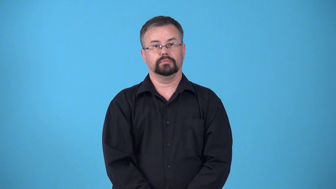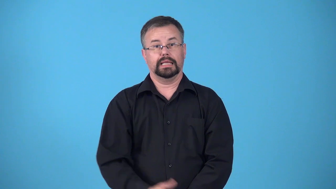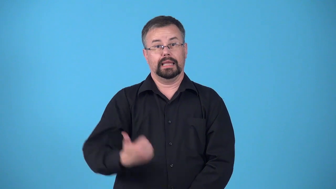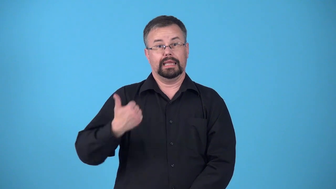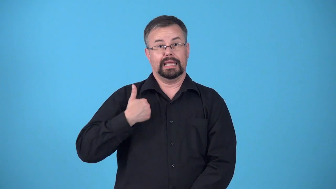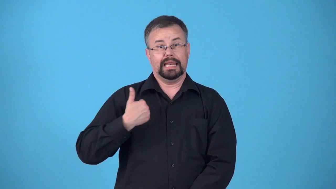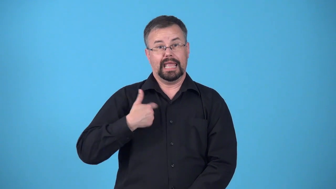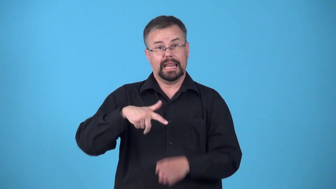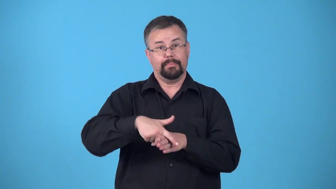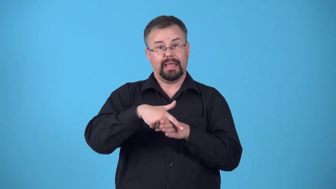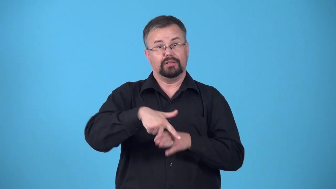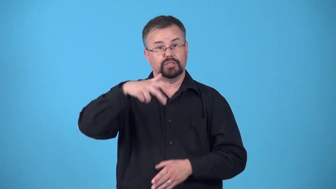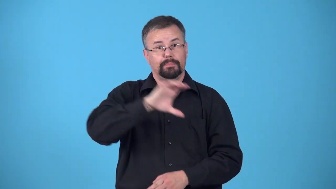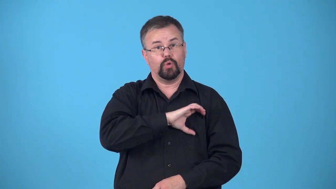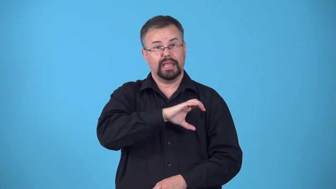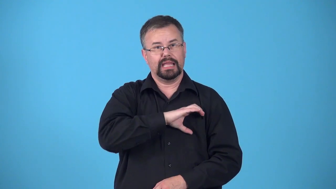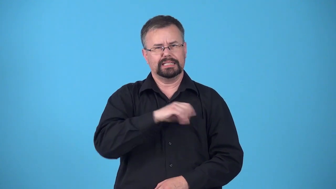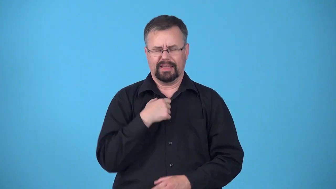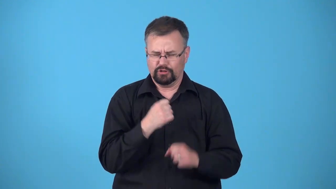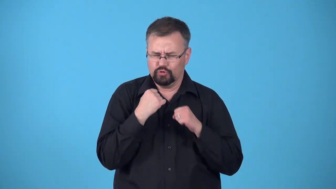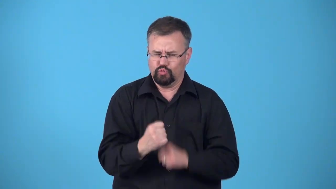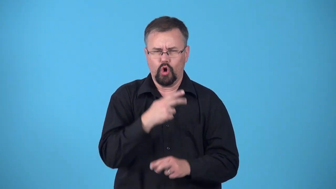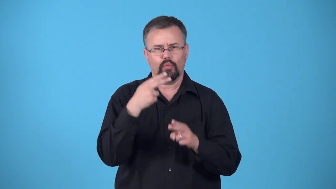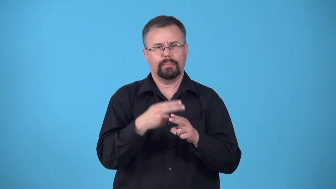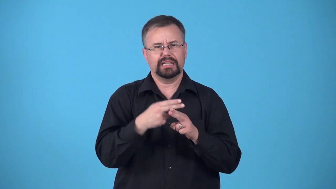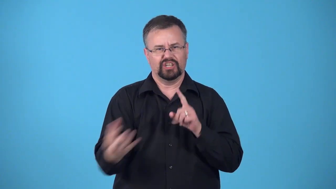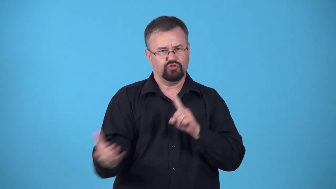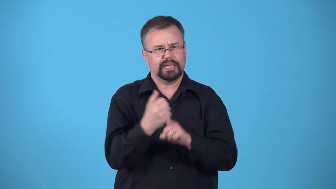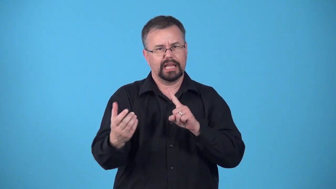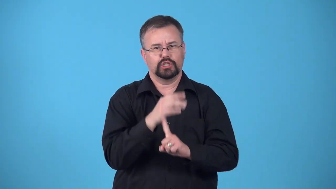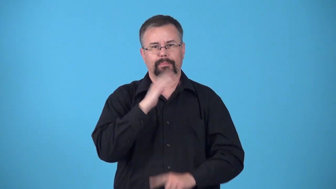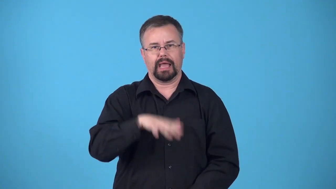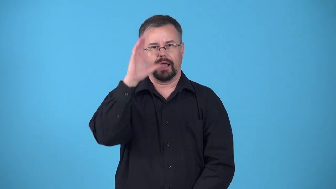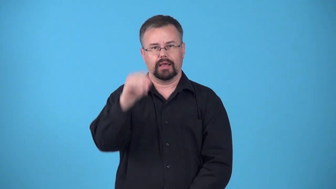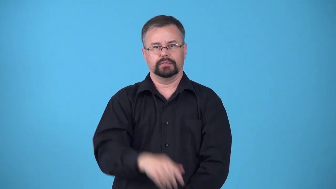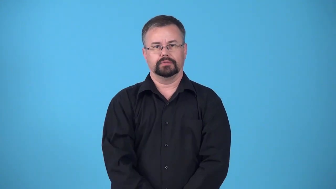the mountie always gets his man